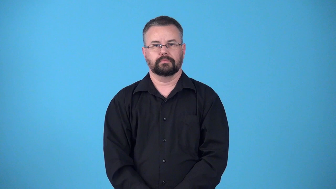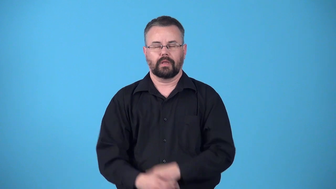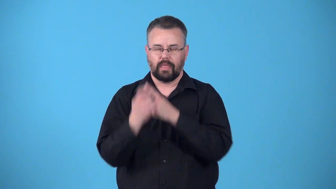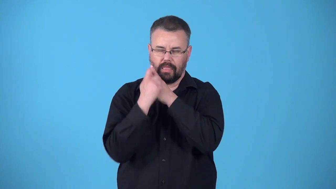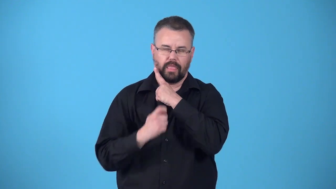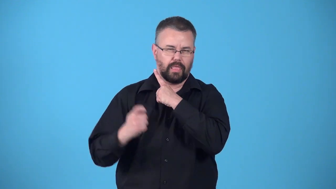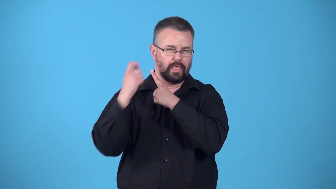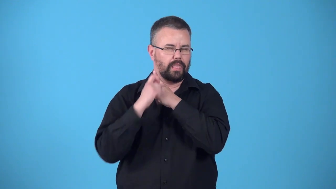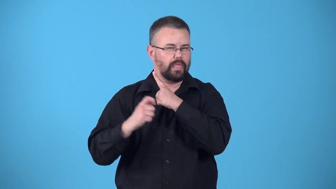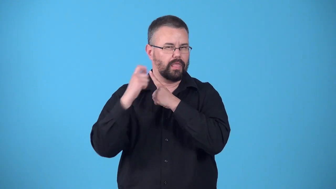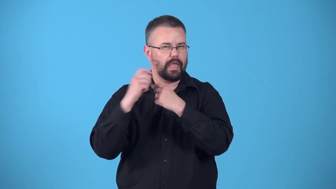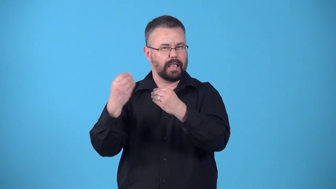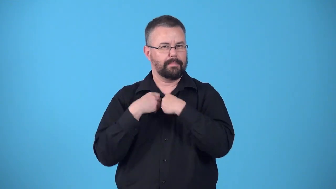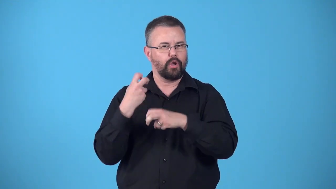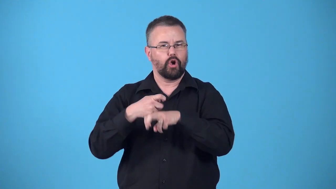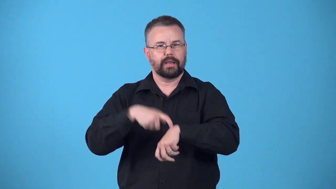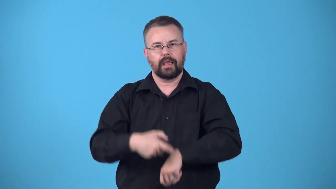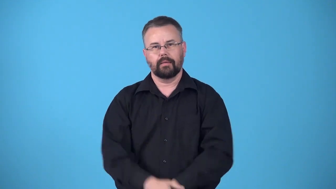bust my chops